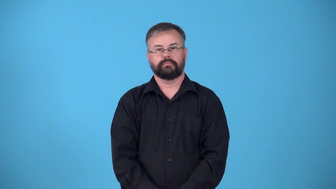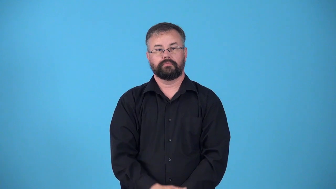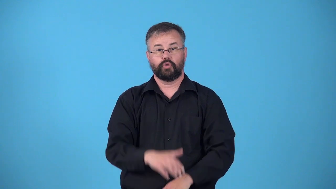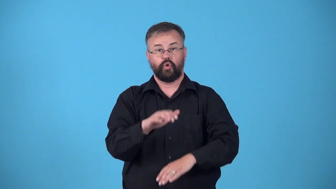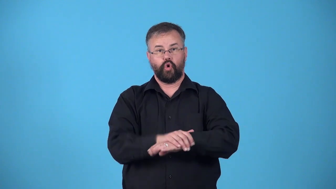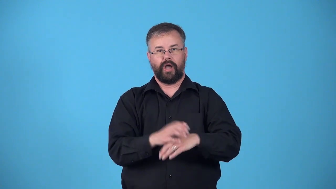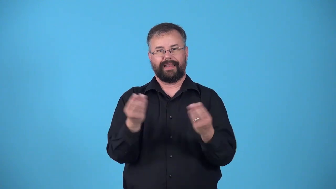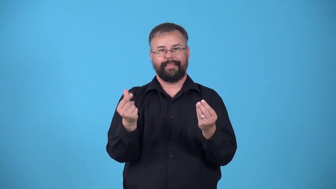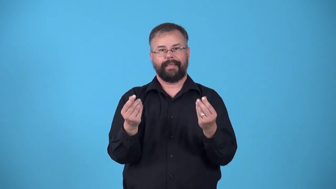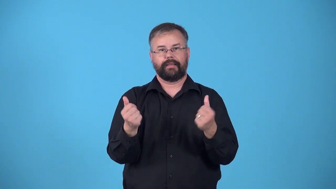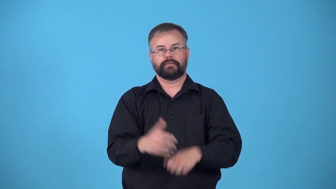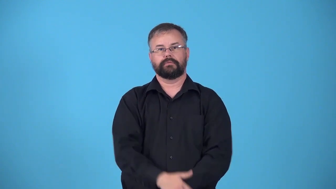onshore